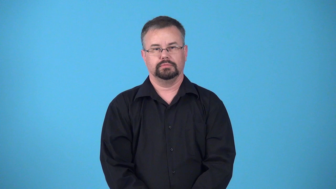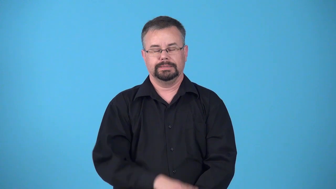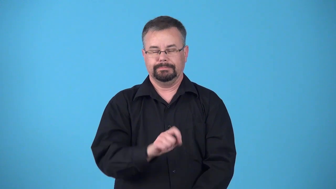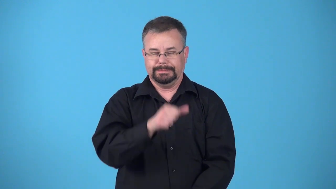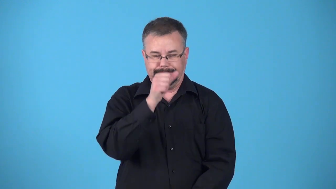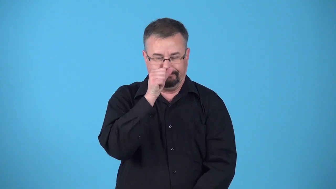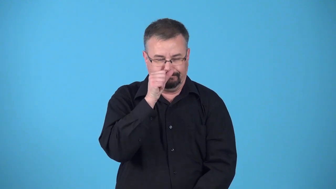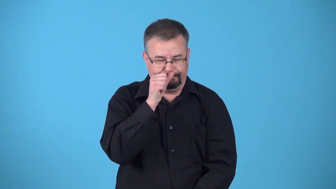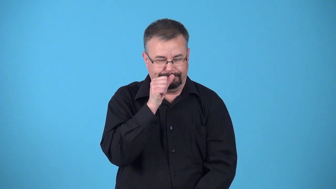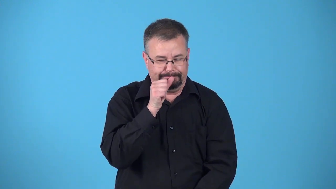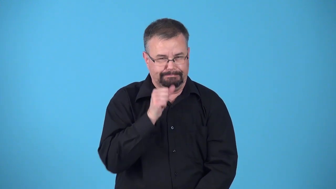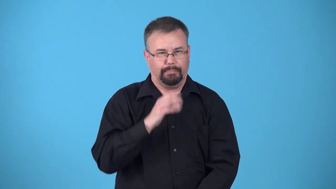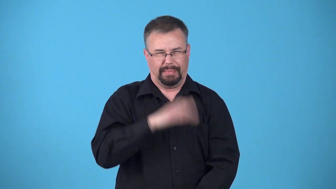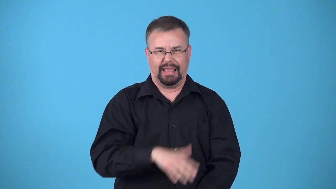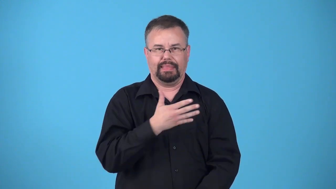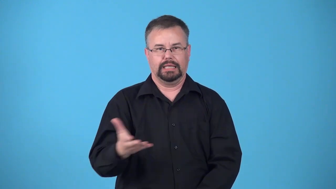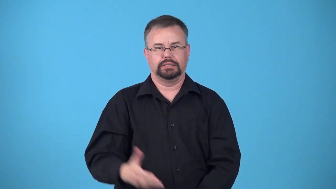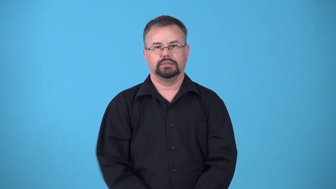necessary evil